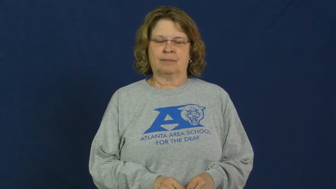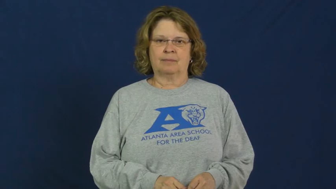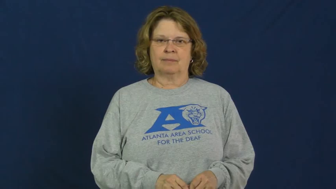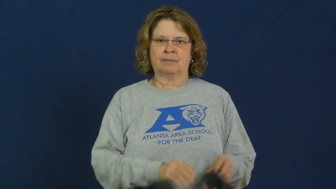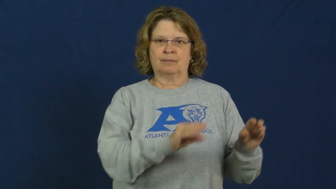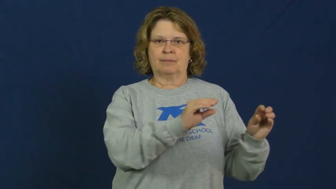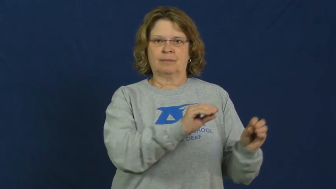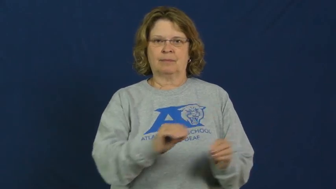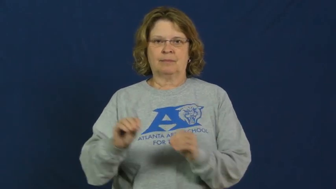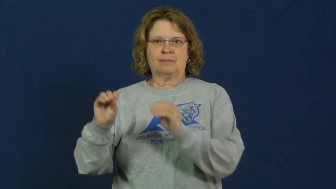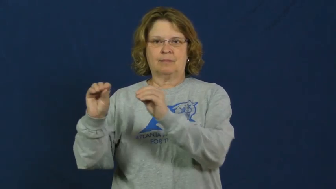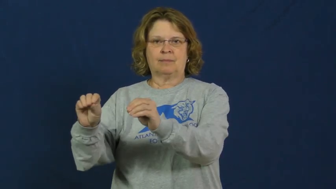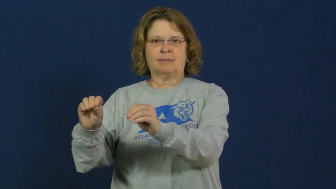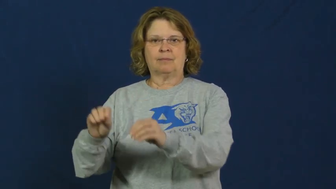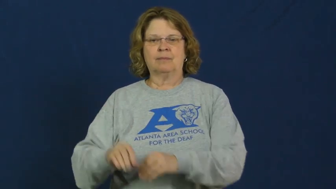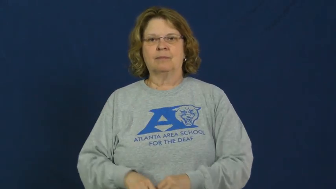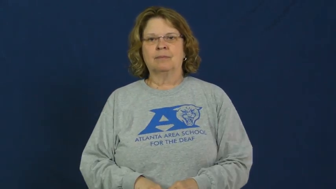put down